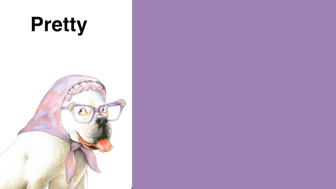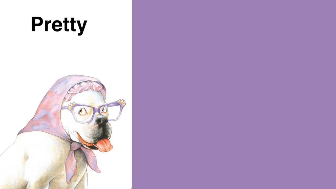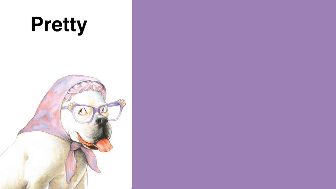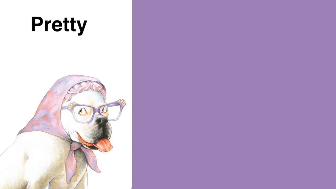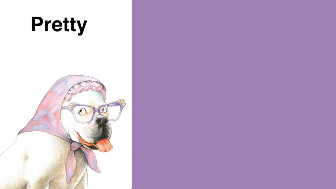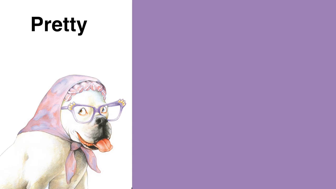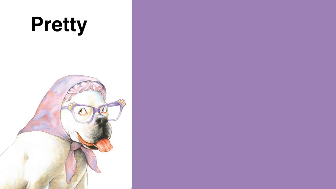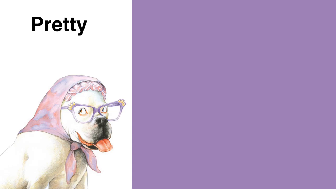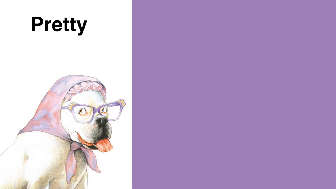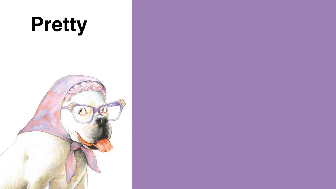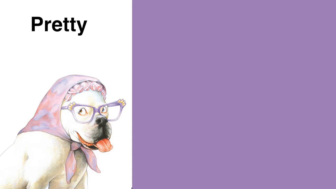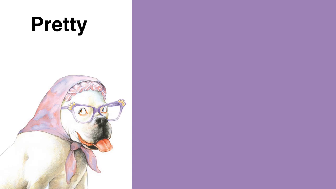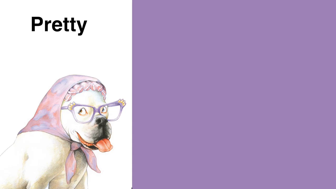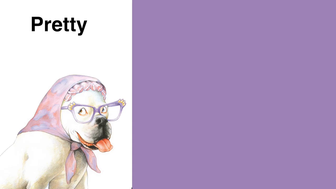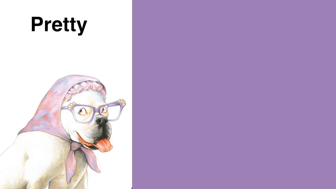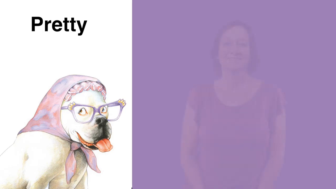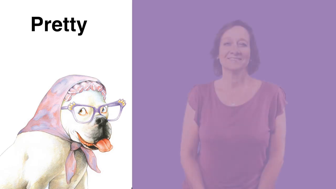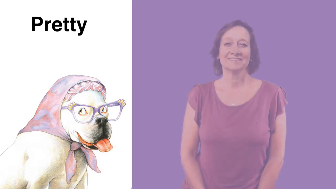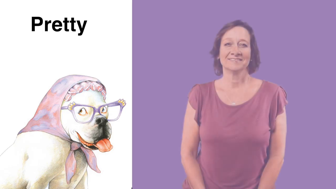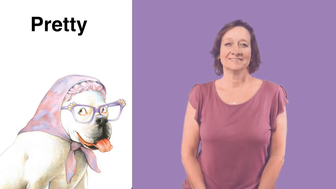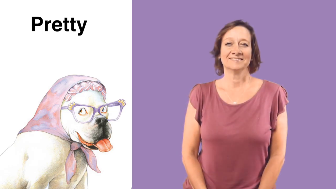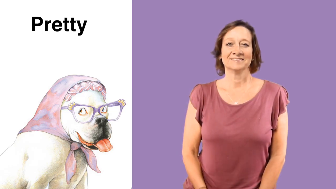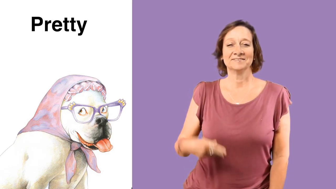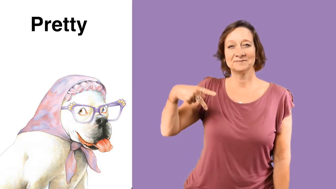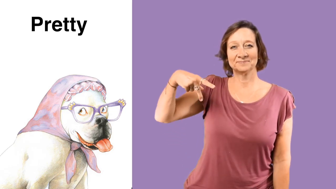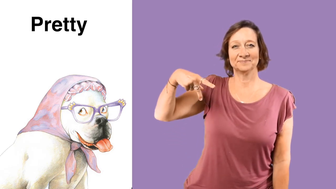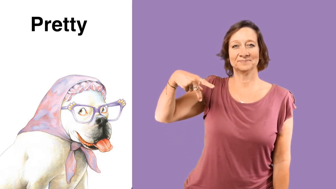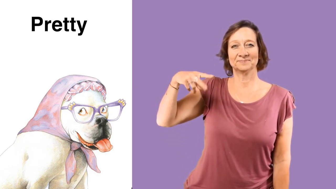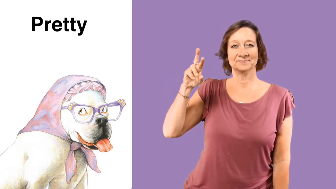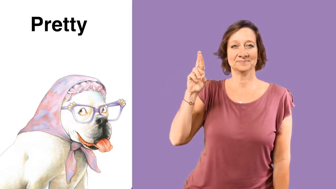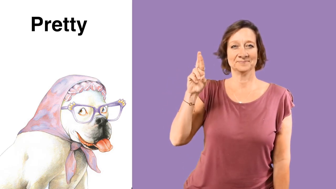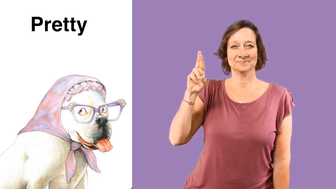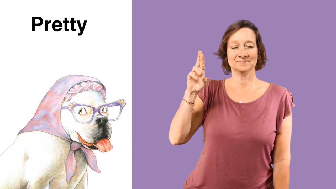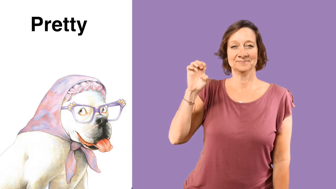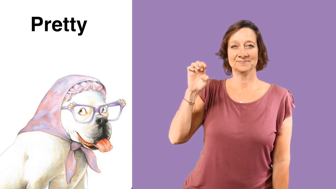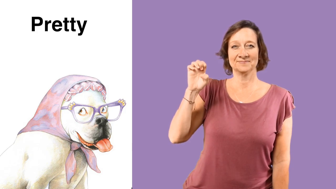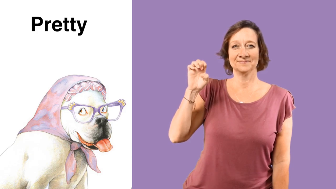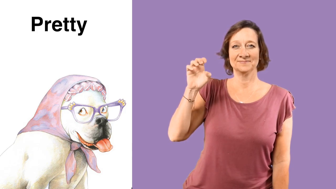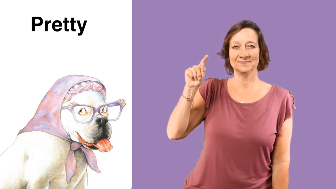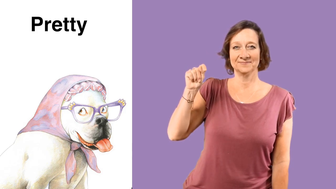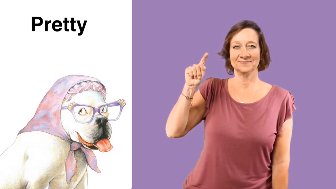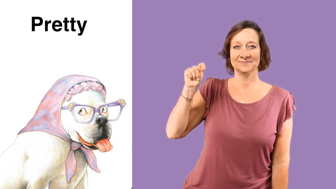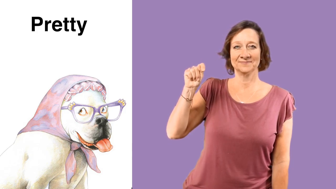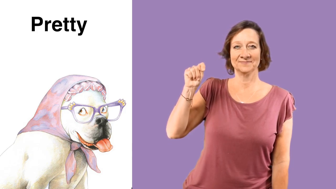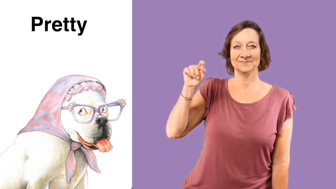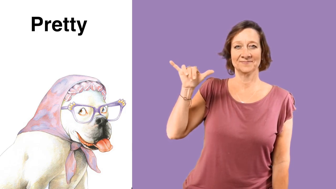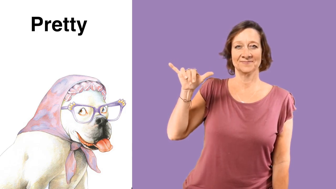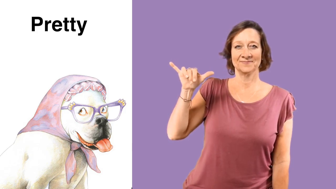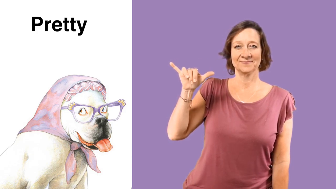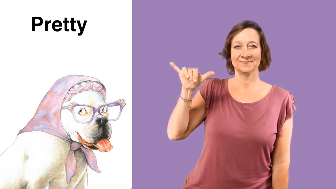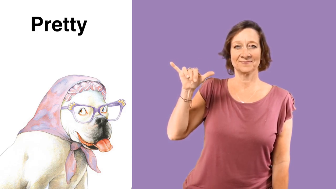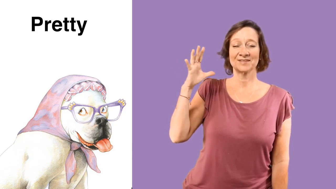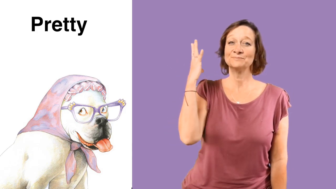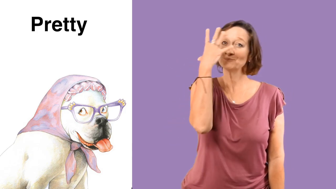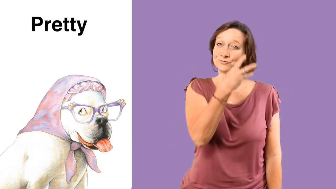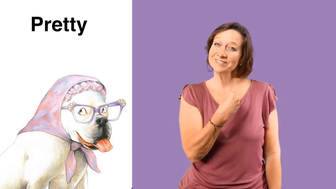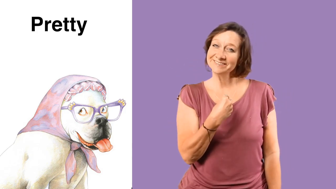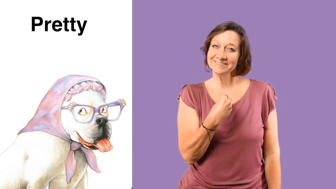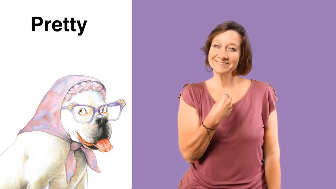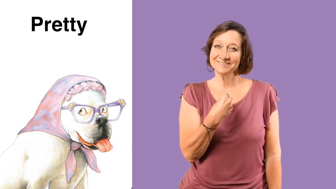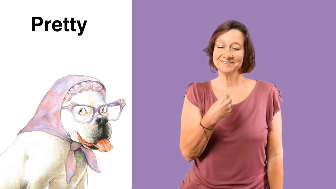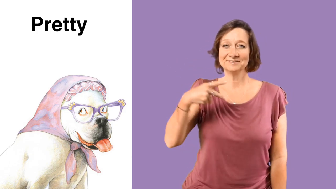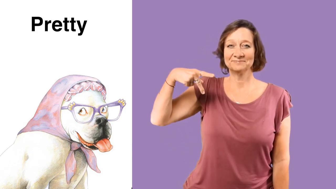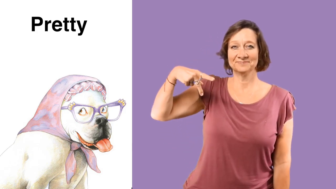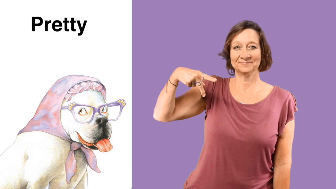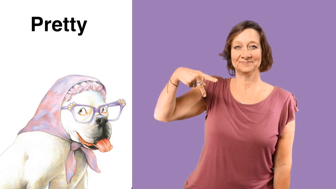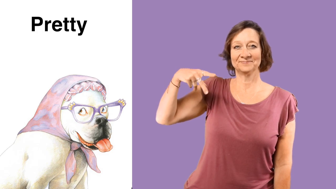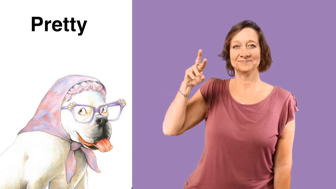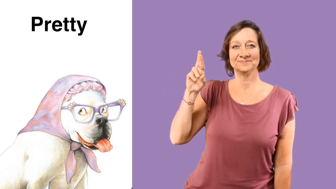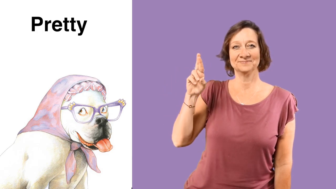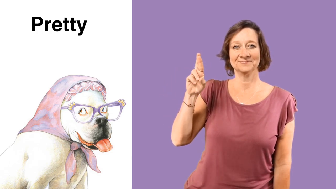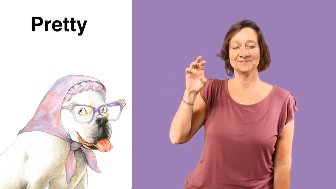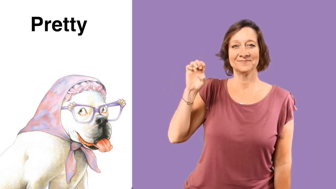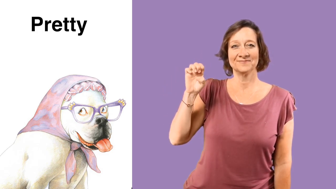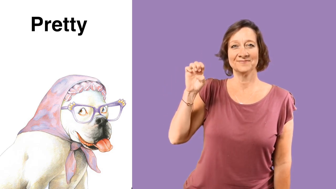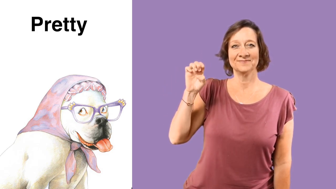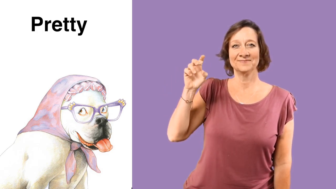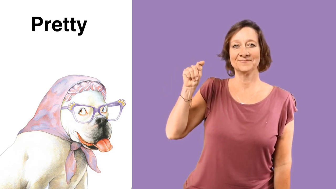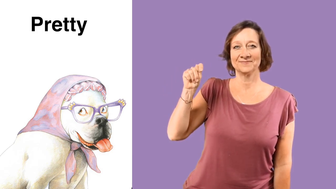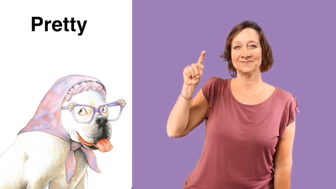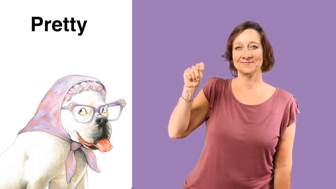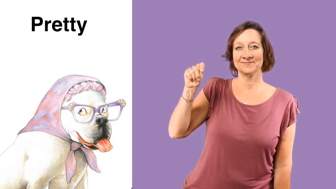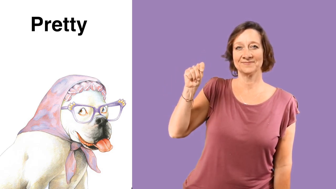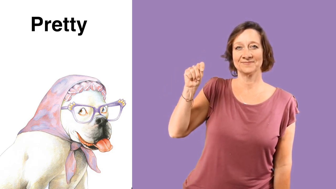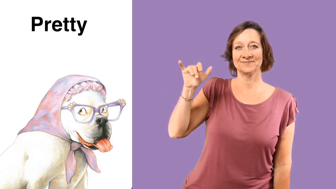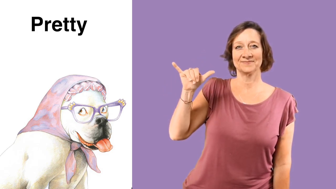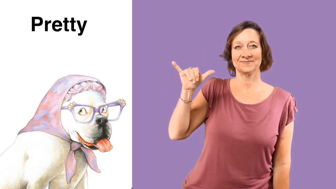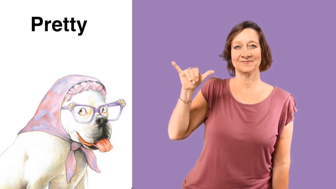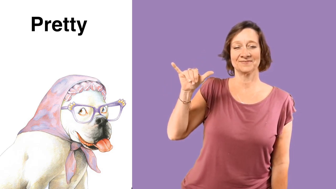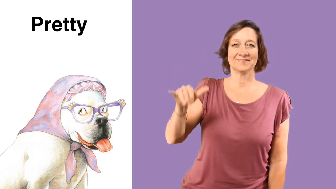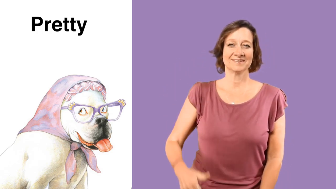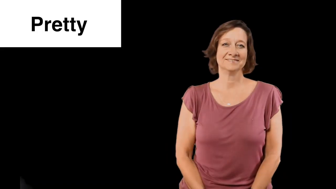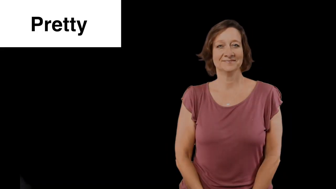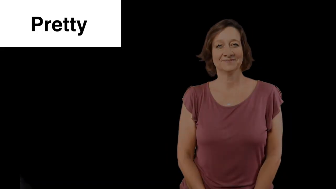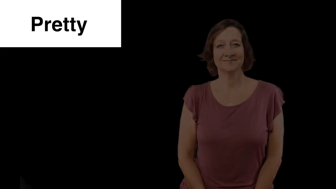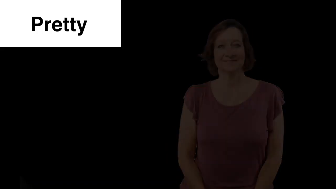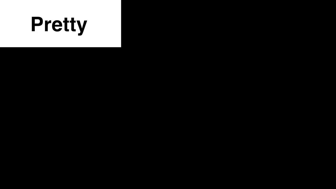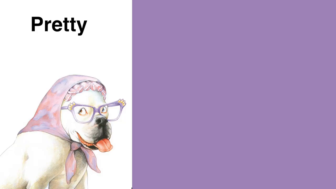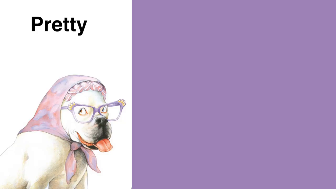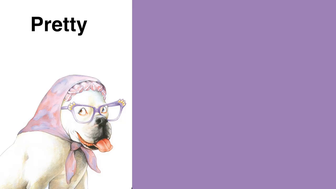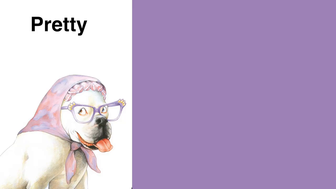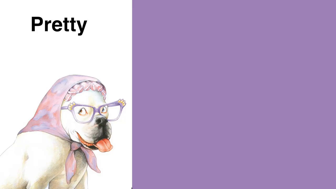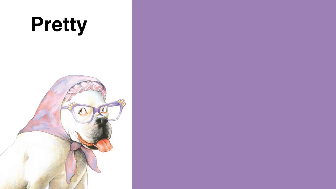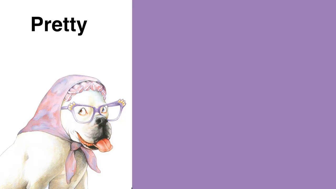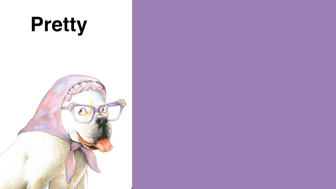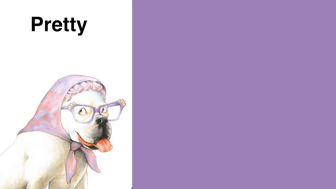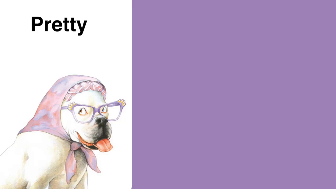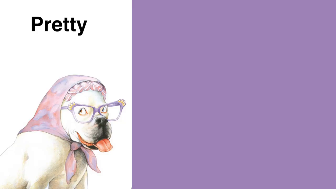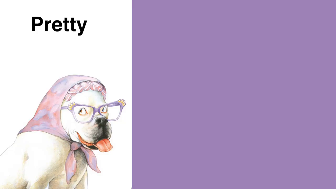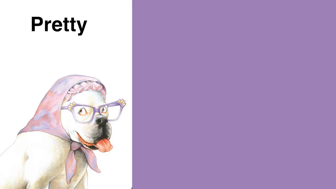Pretty